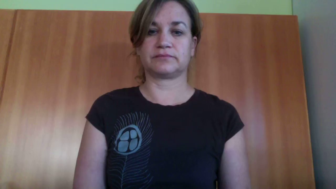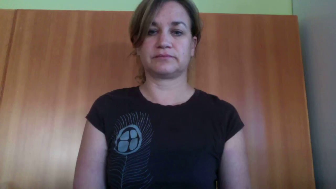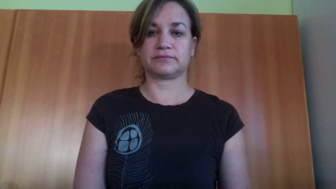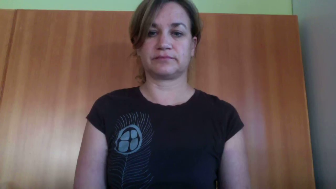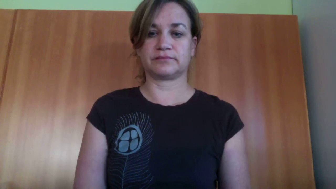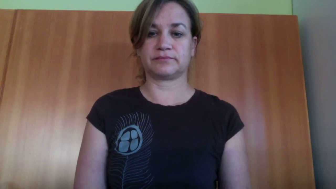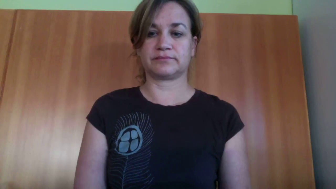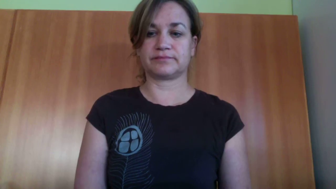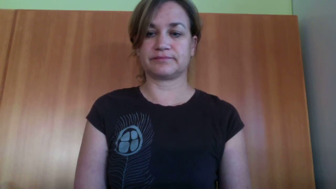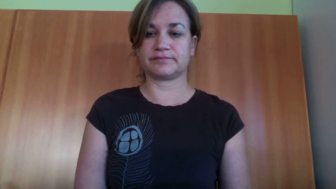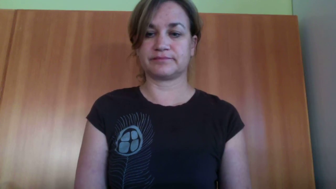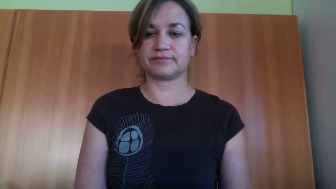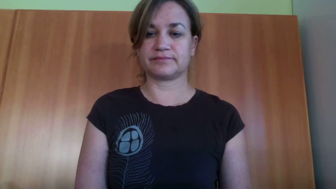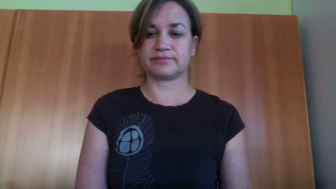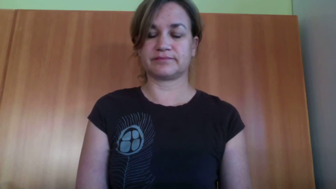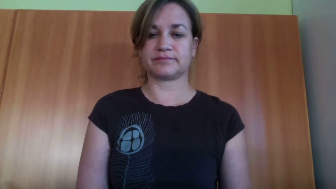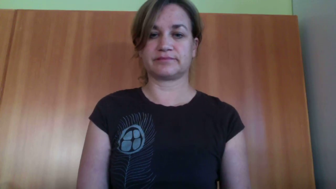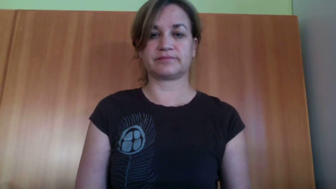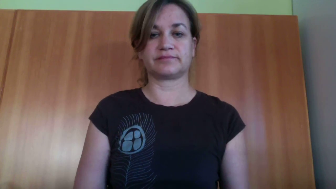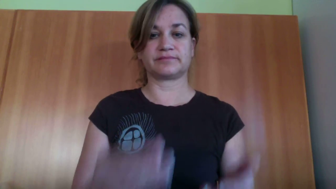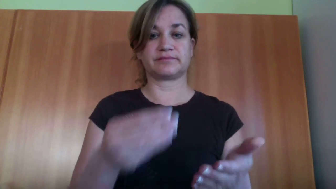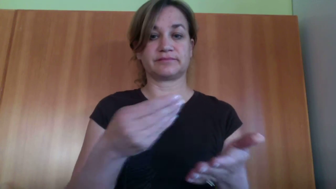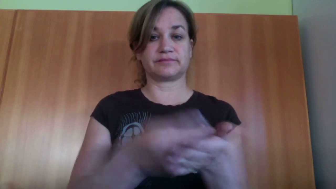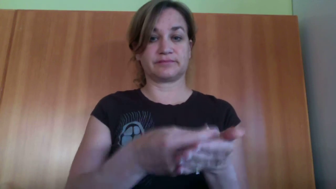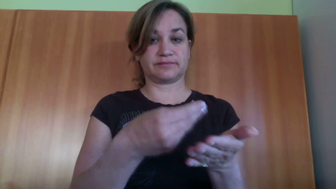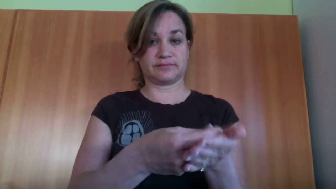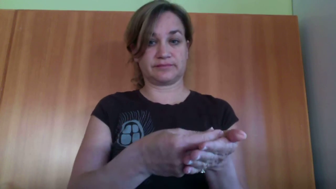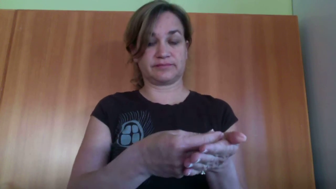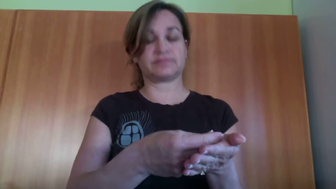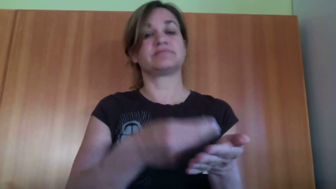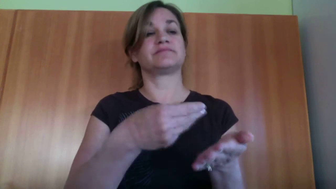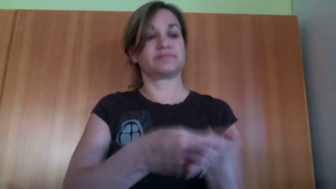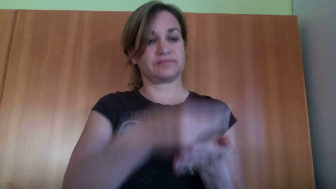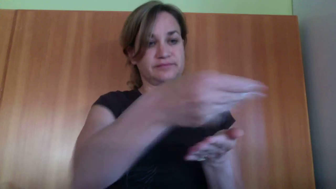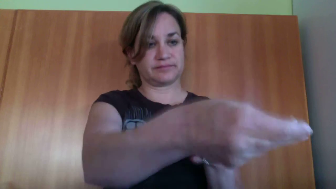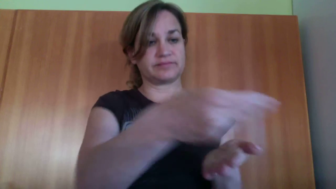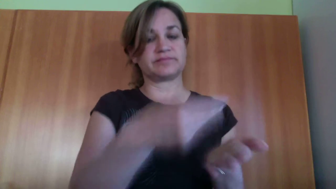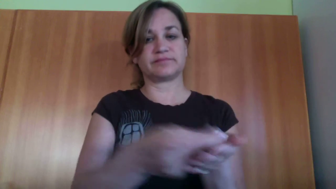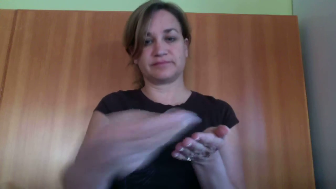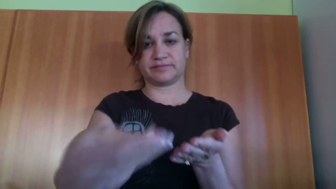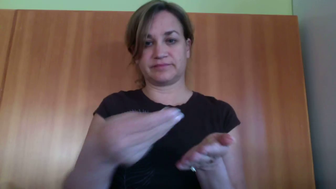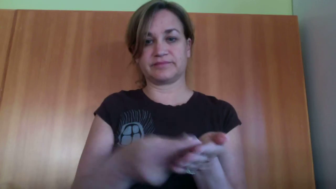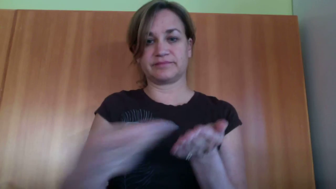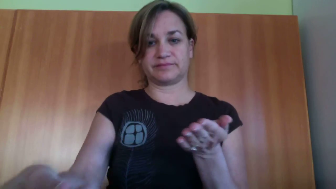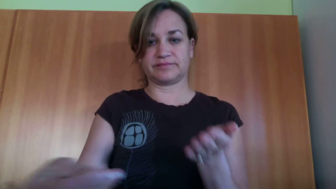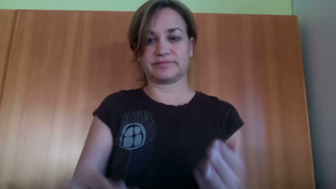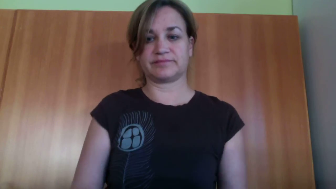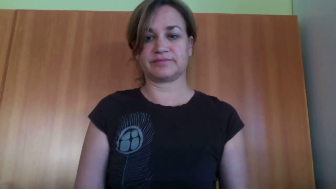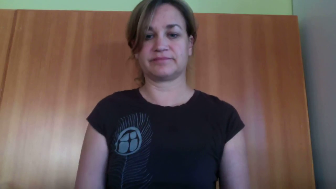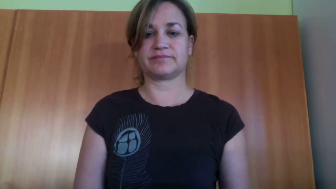MONEY- BUY BUY BUY